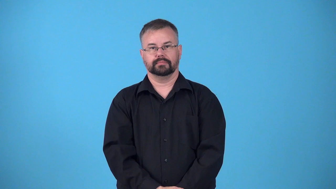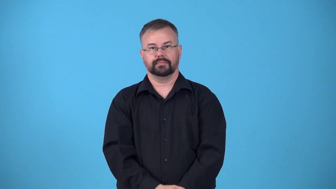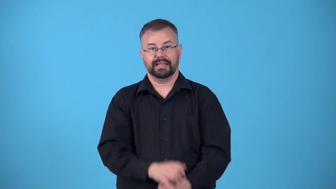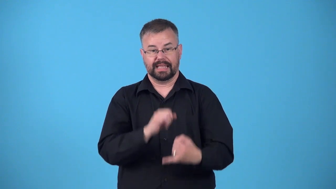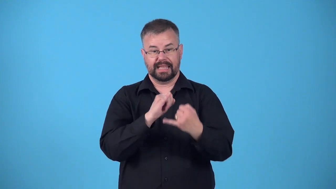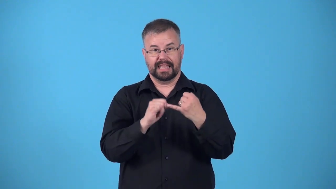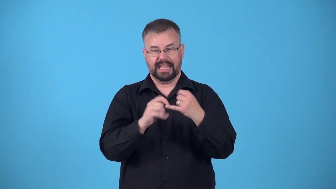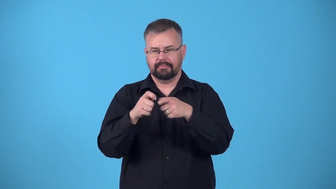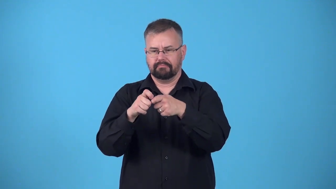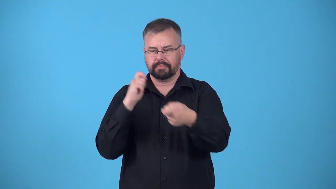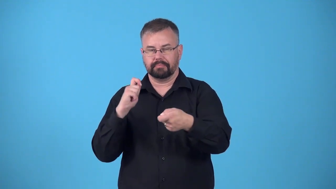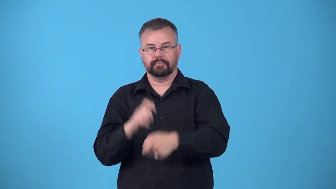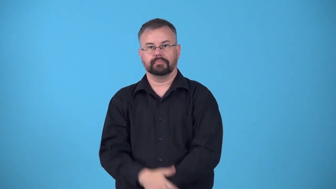tear off the end